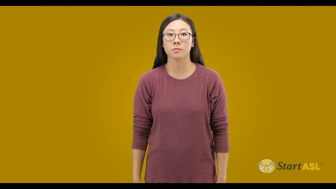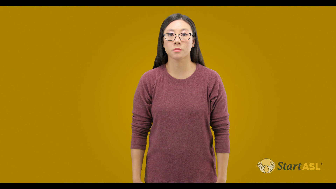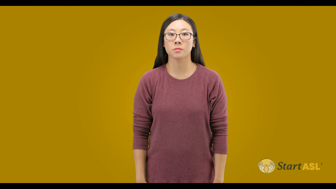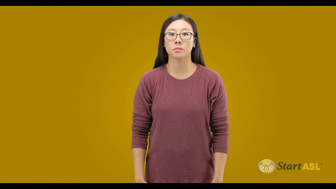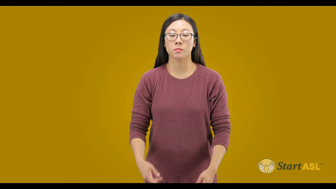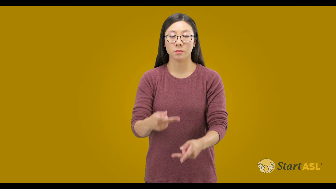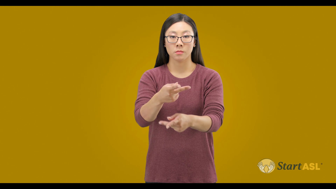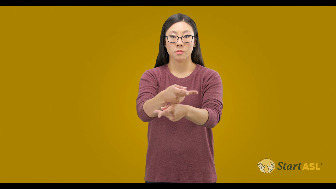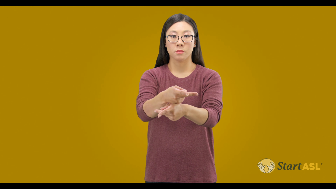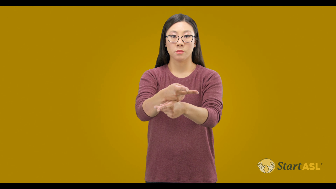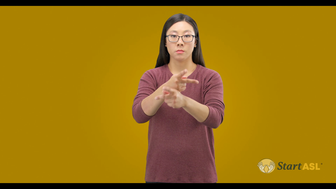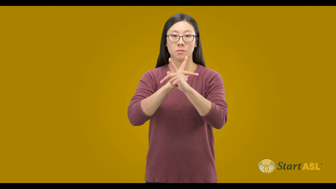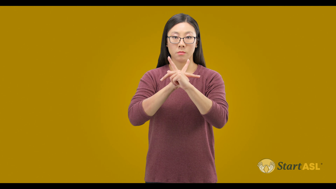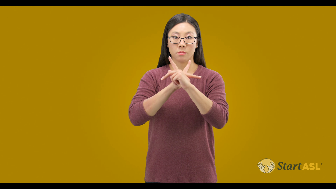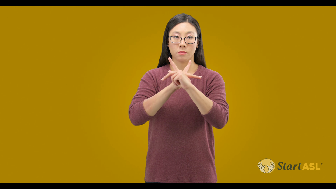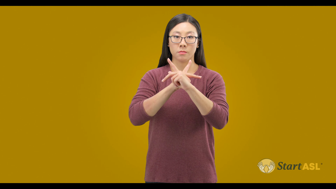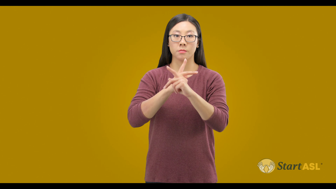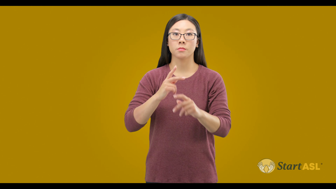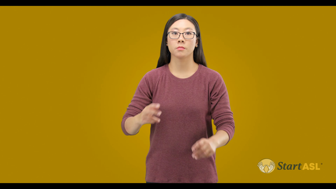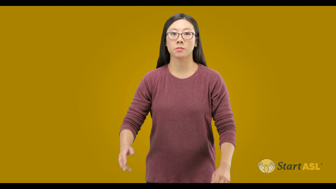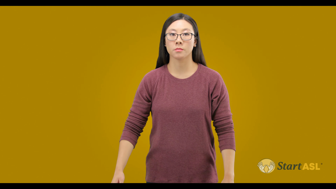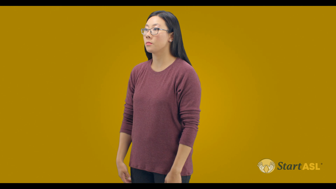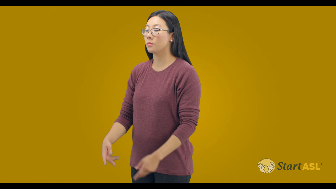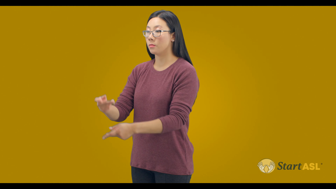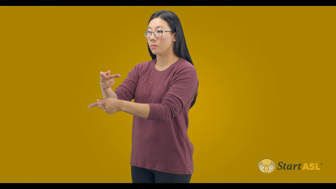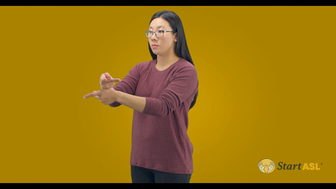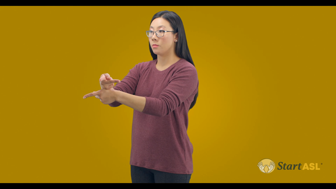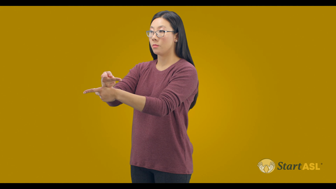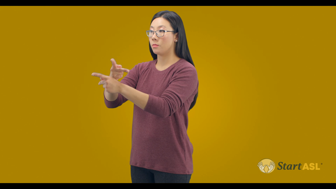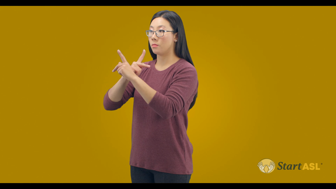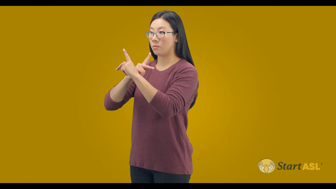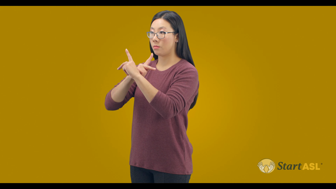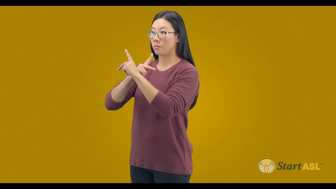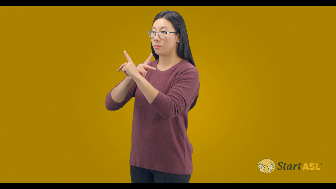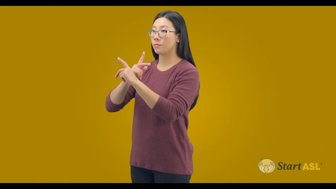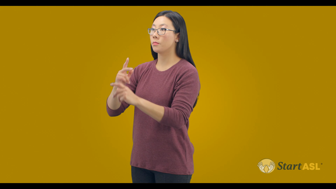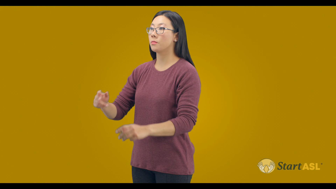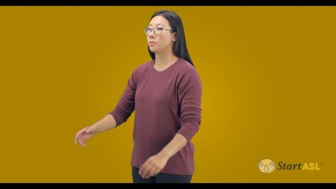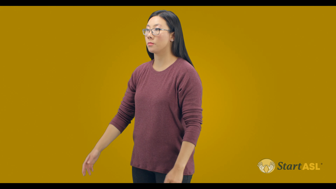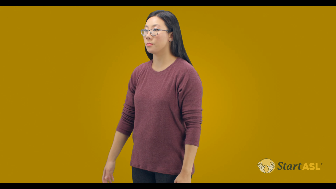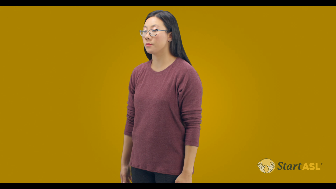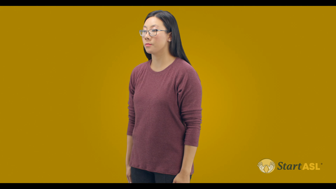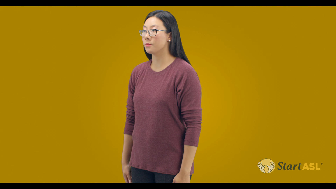borrow